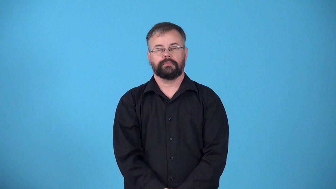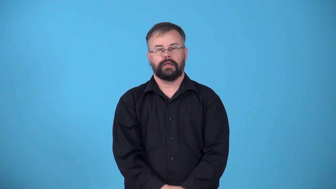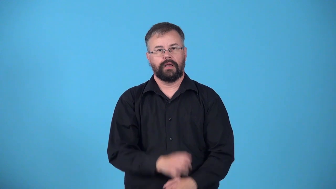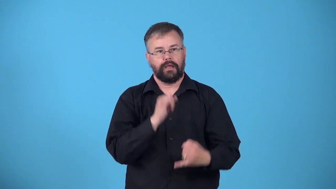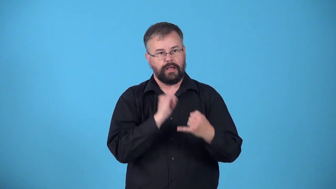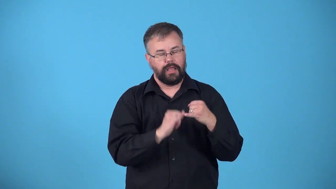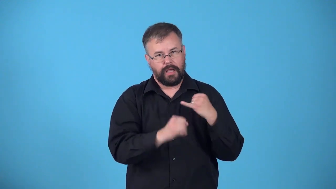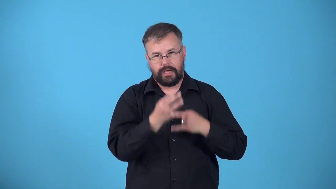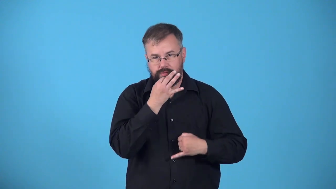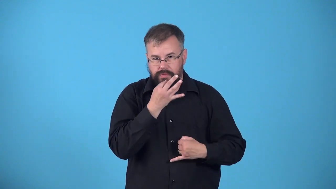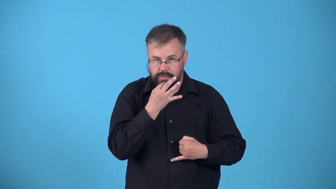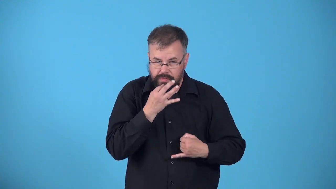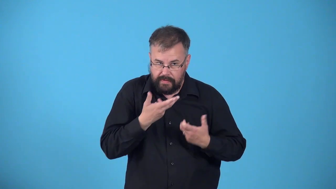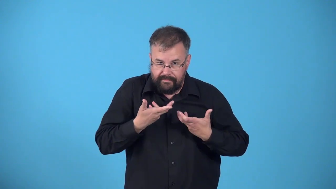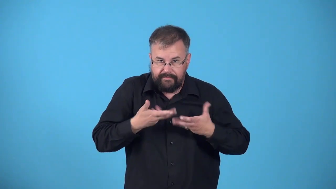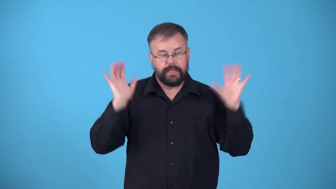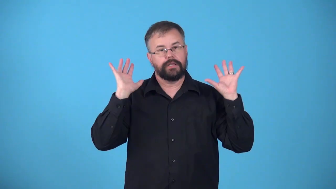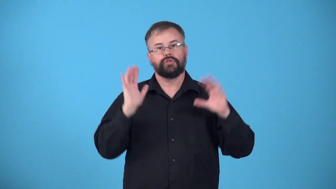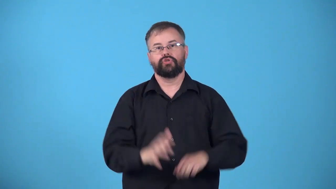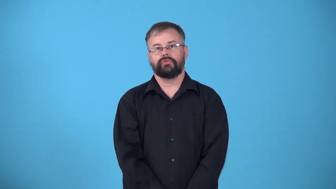homestretch